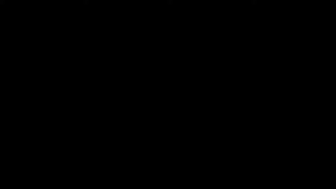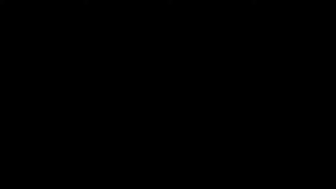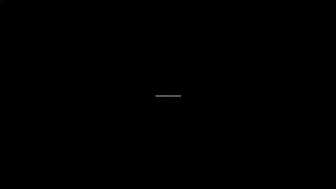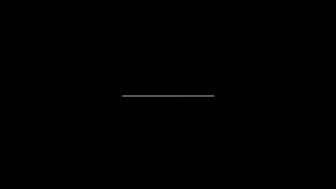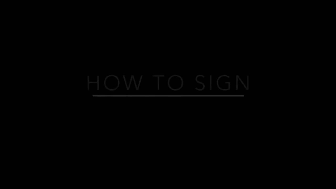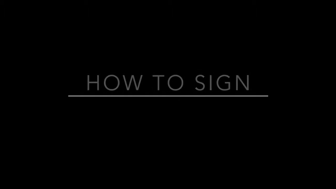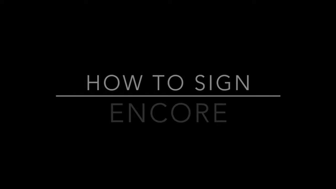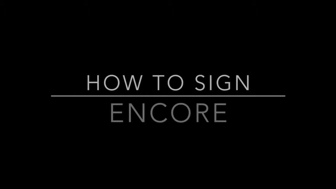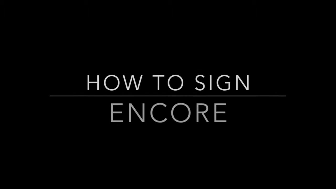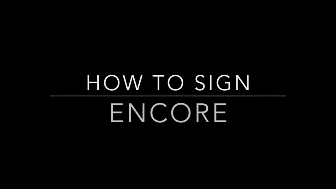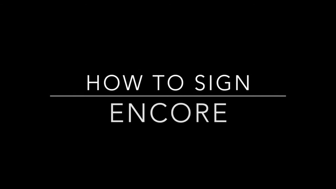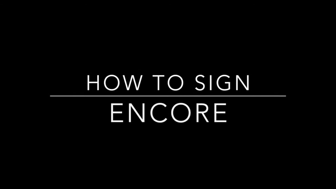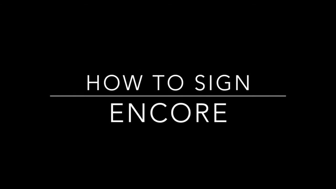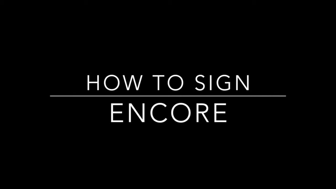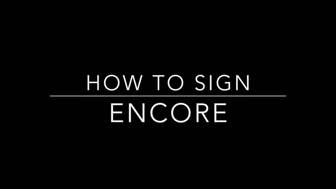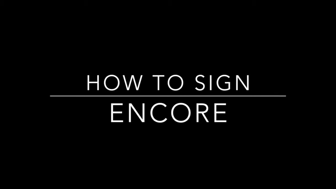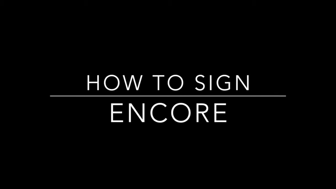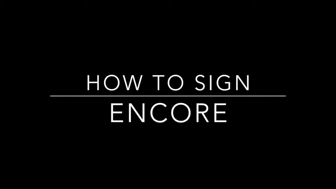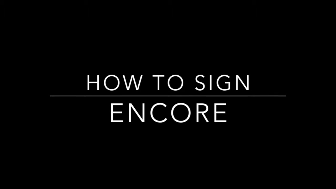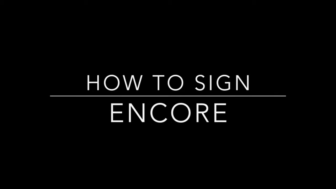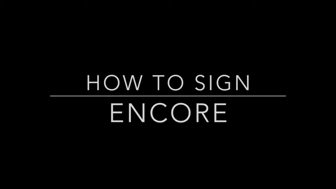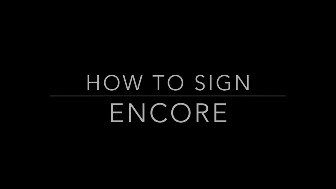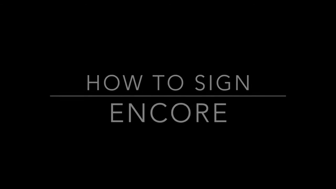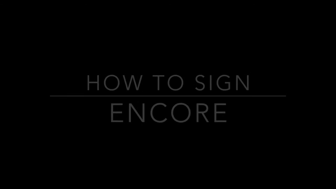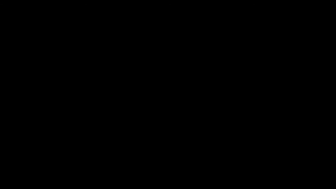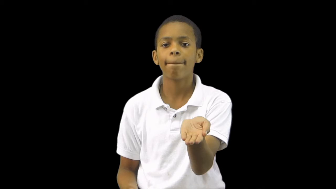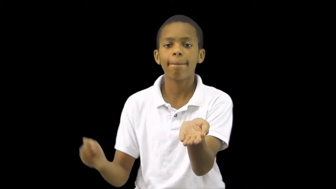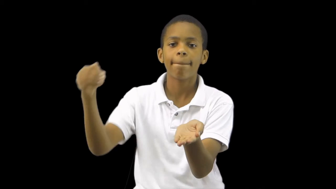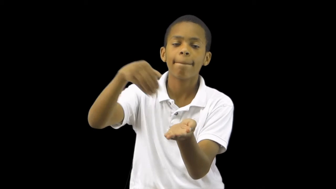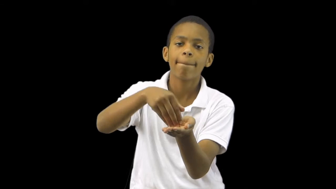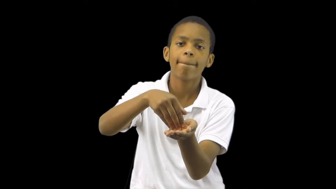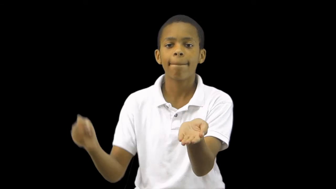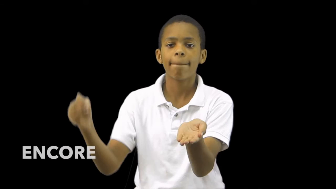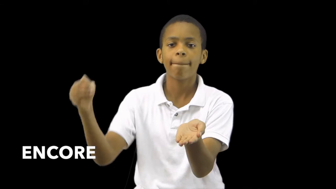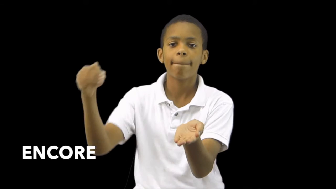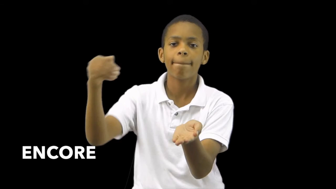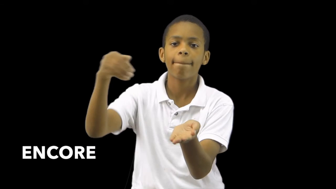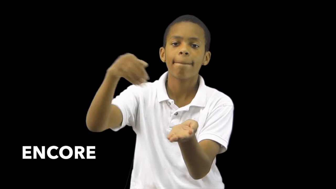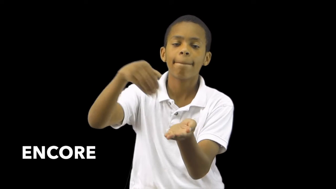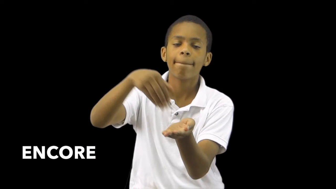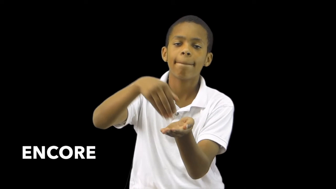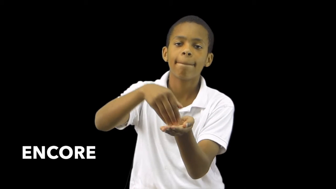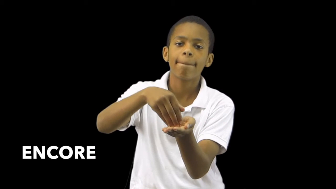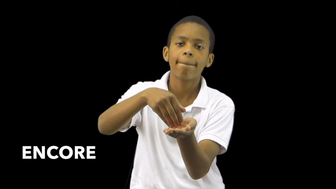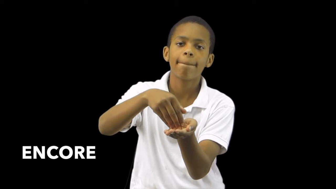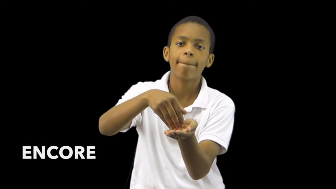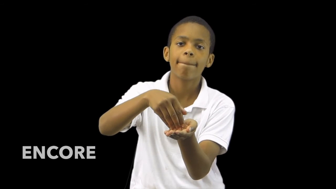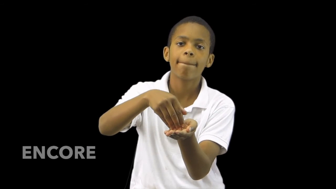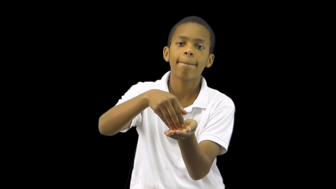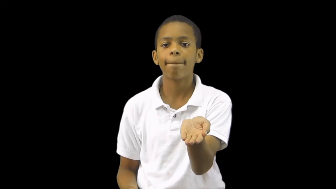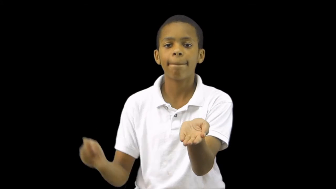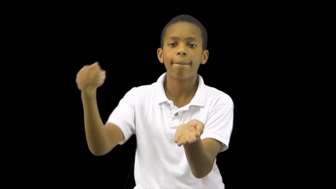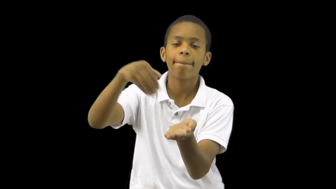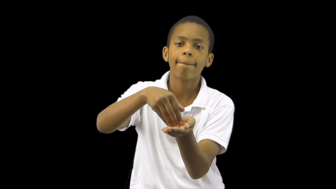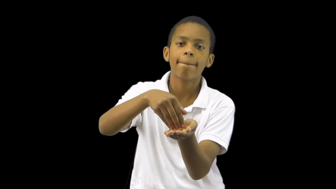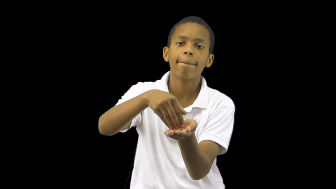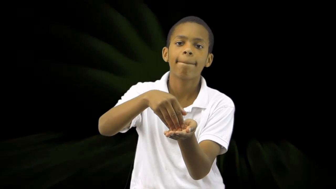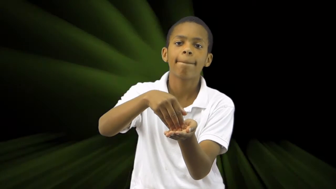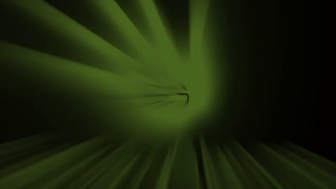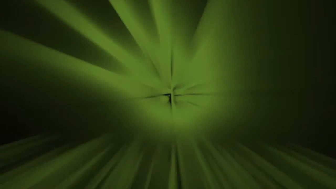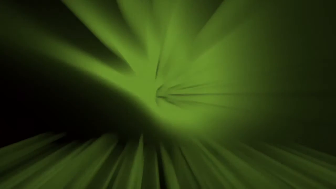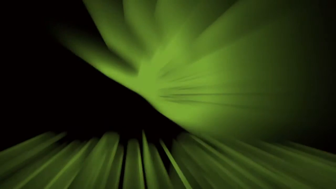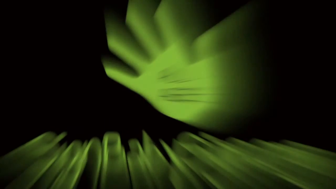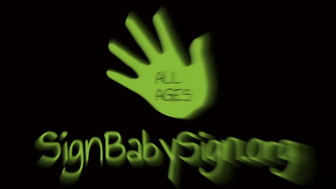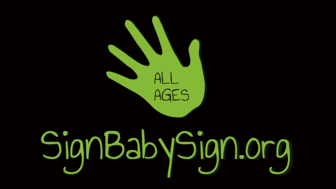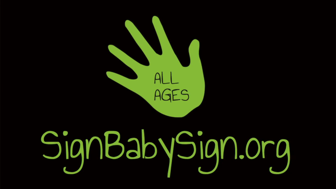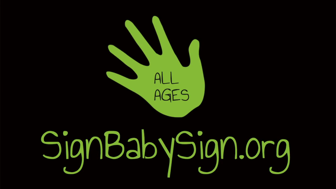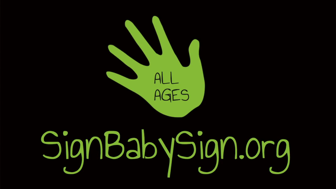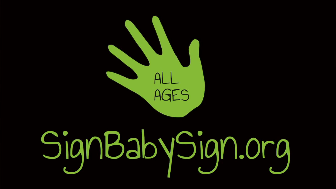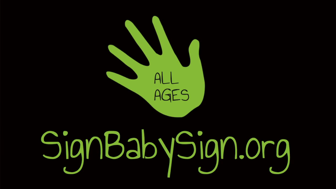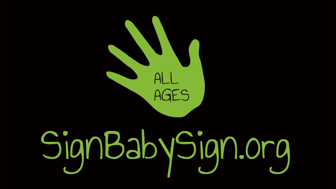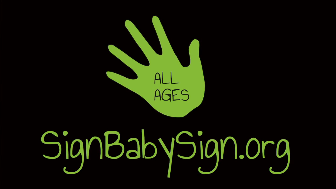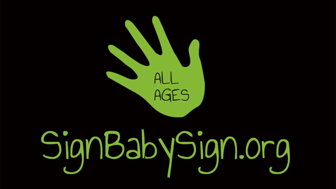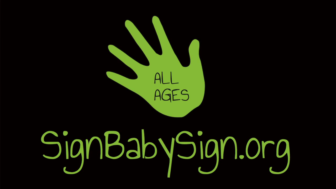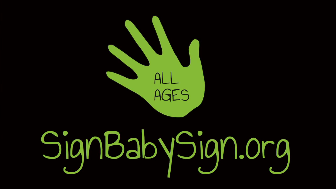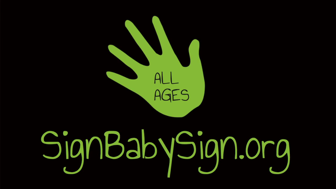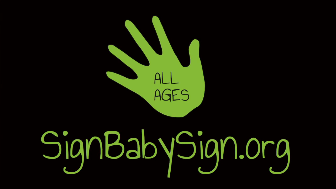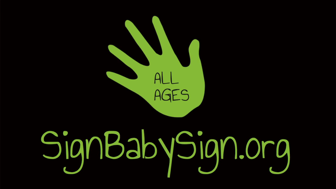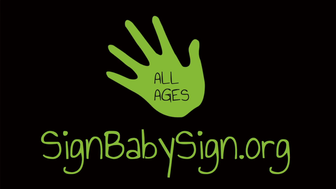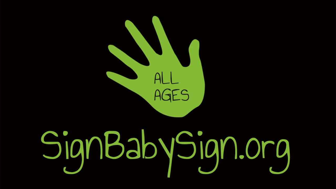Encore